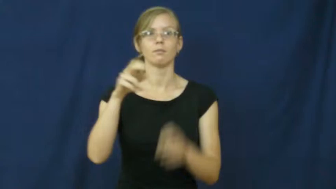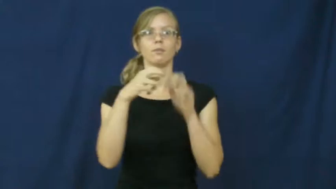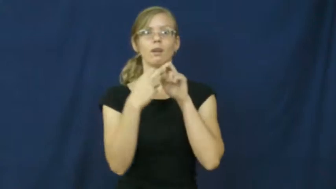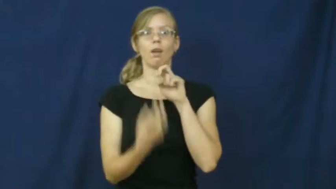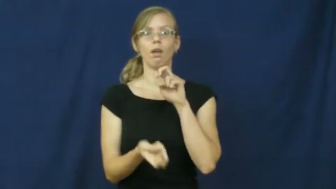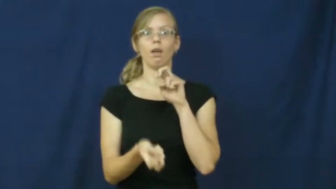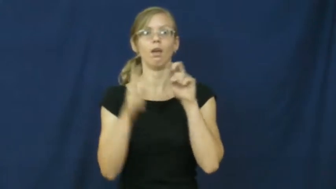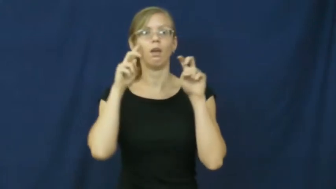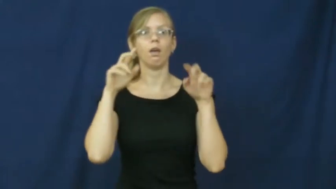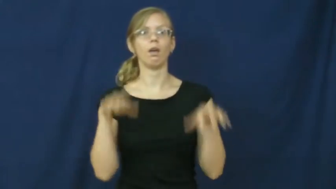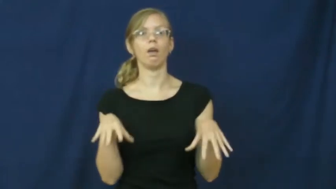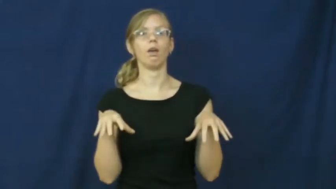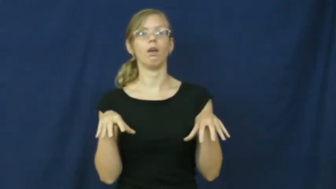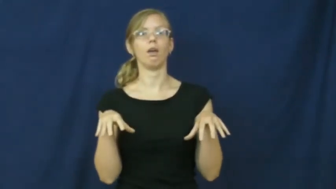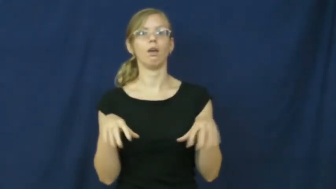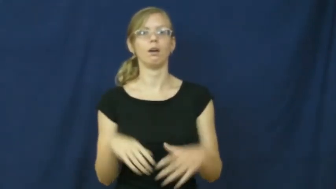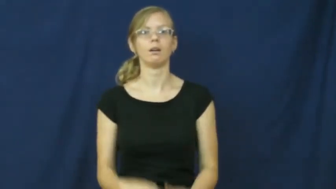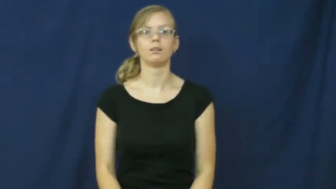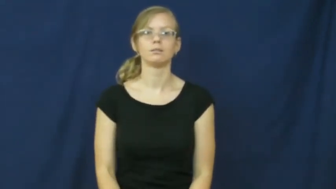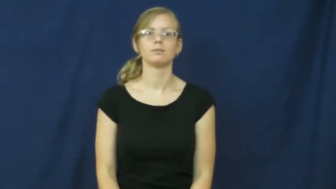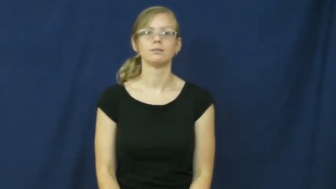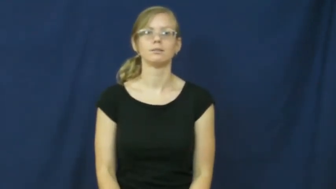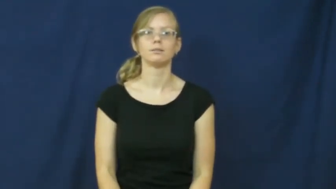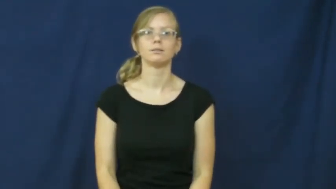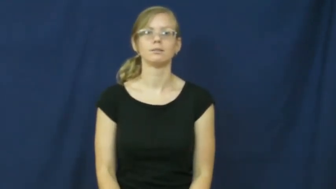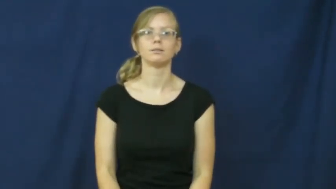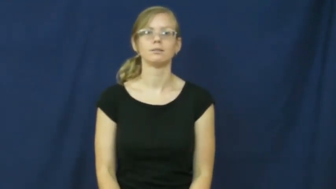dumbstruck,breathless,breathlessly,empyreal,empyrean,take breath away